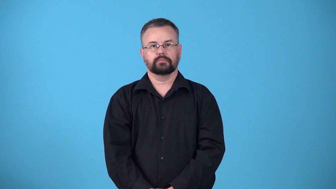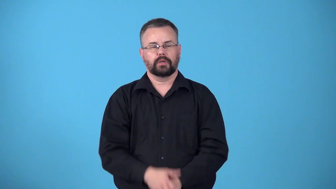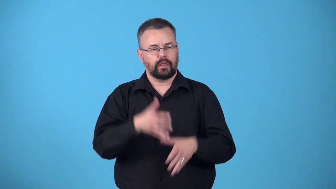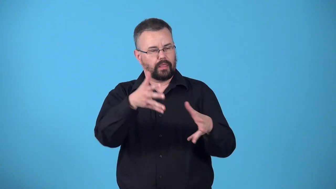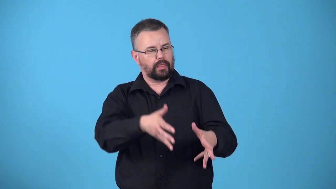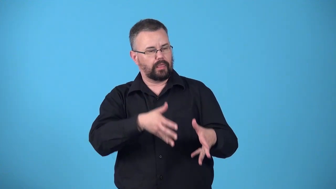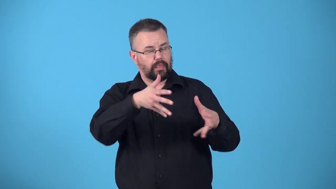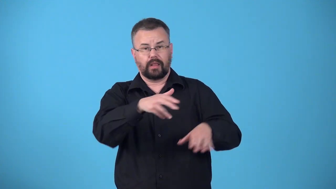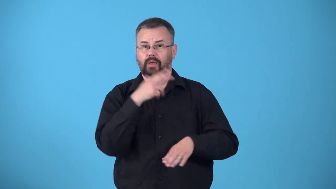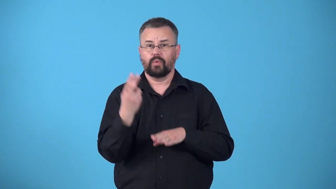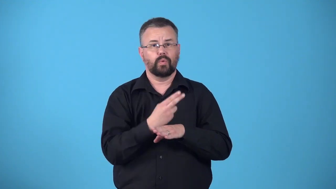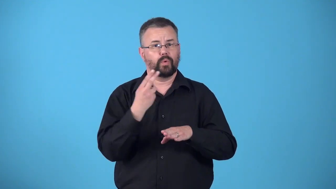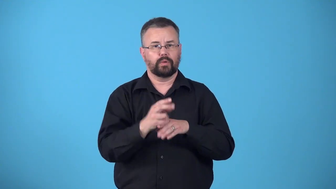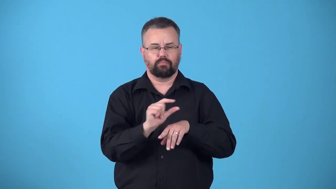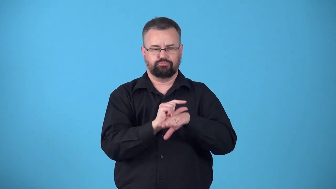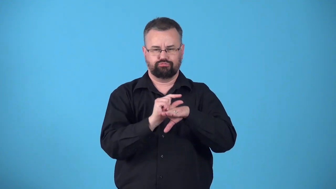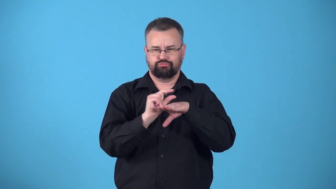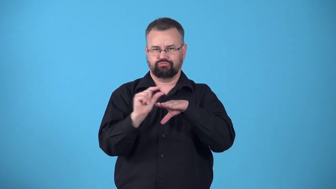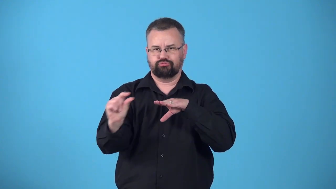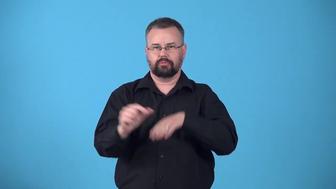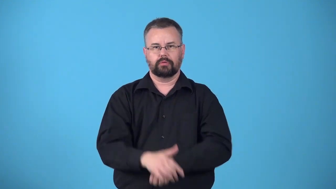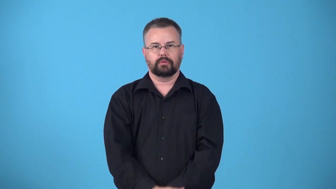collect dust